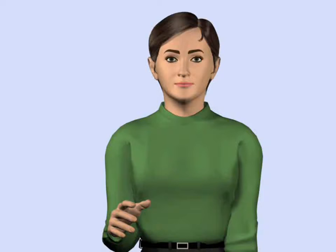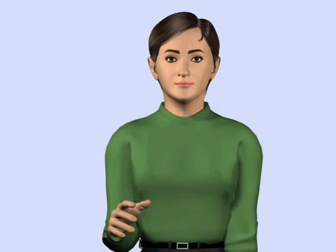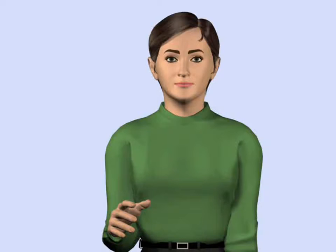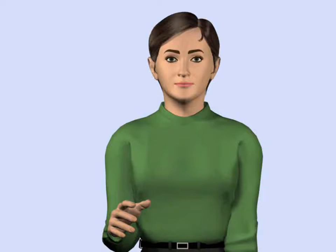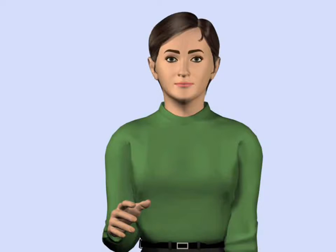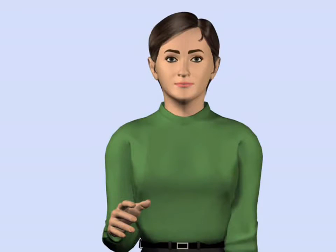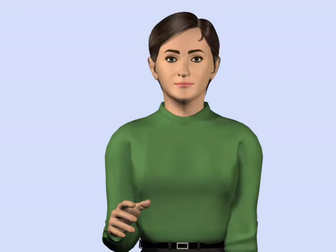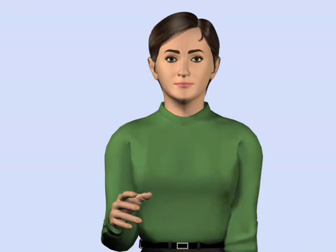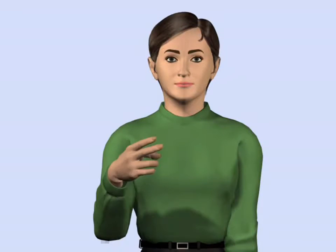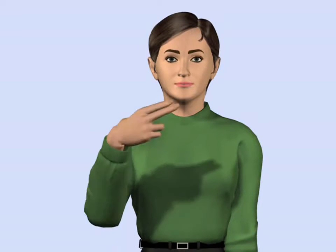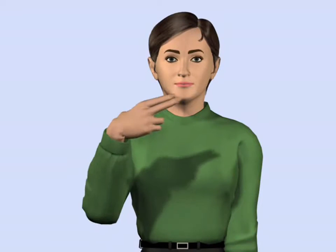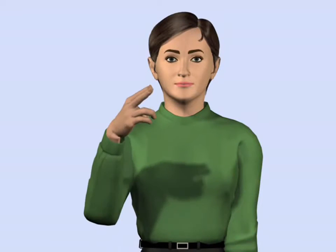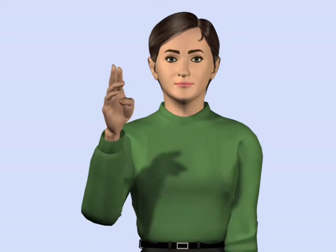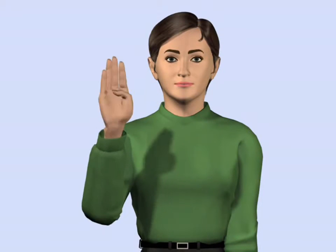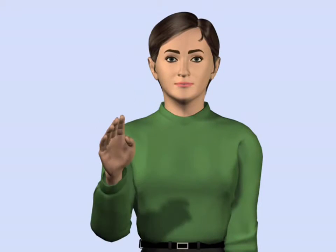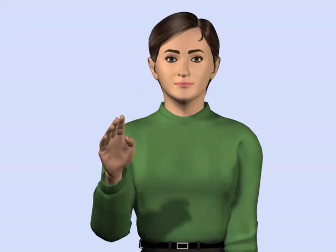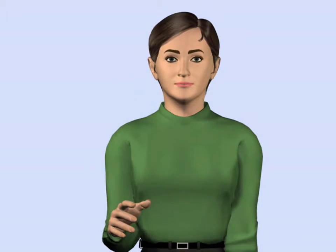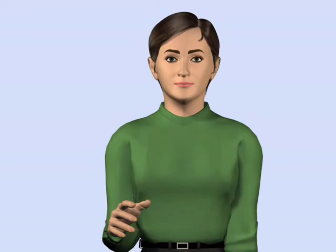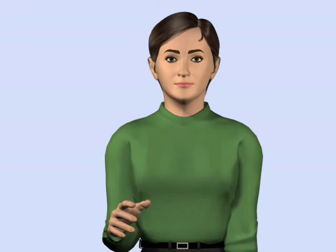halfback